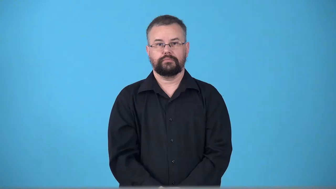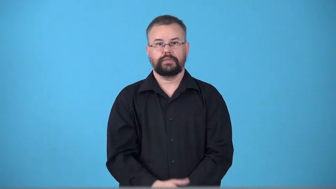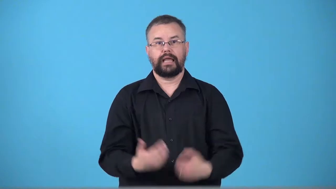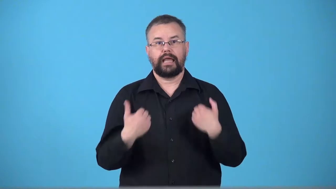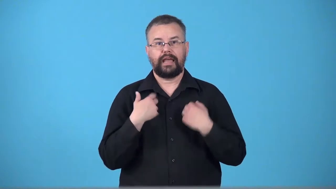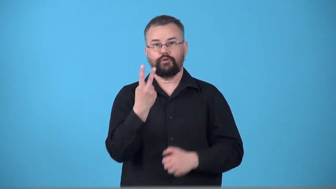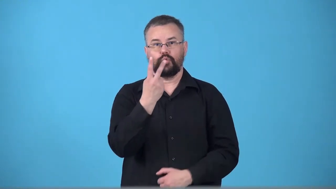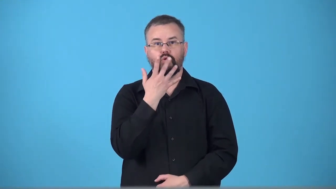bicolor